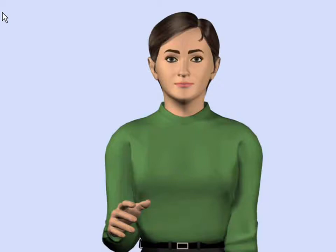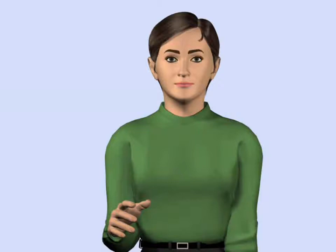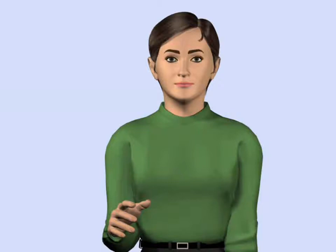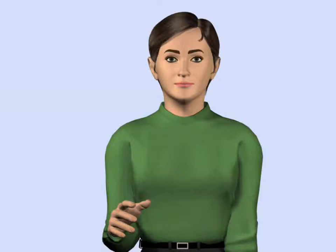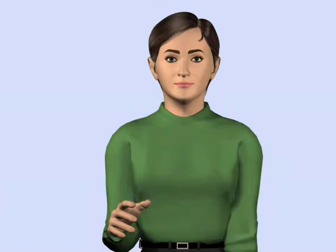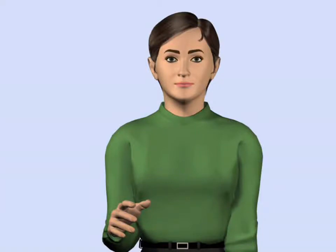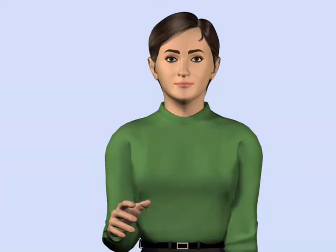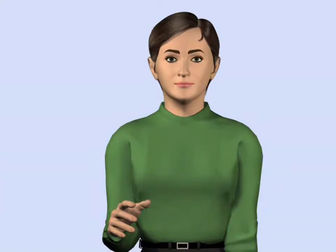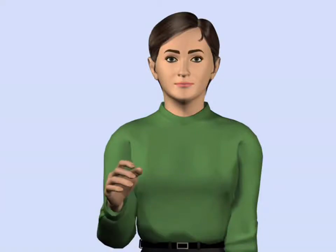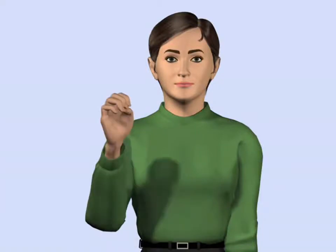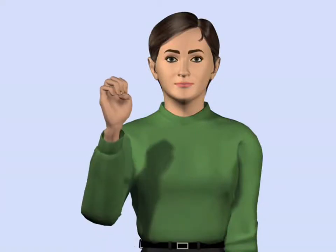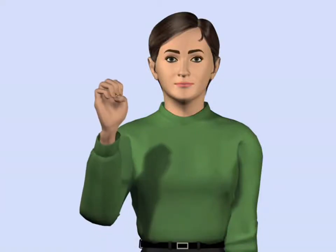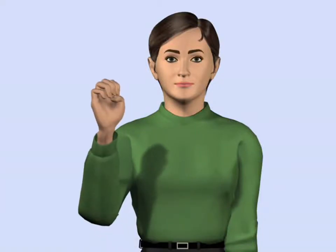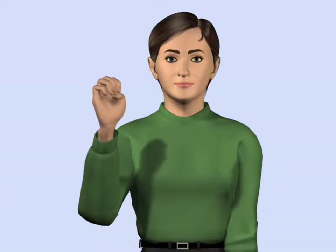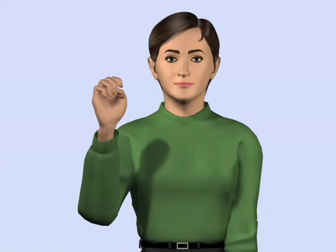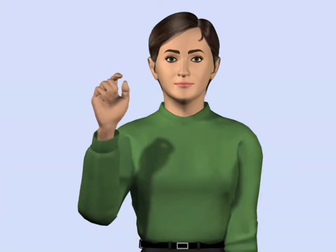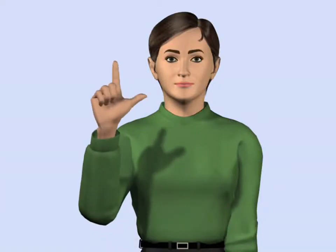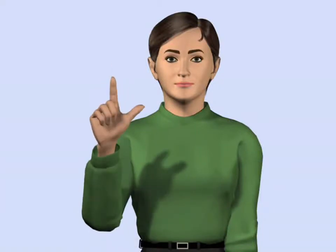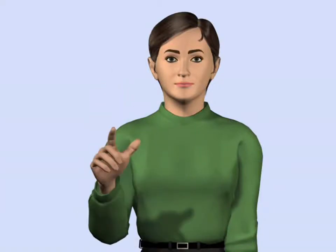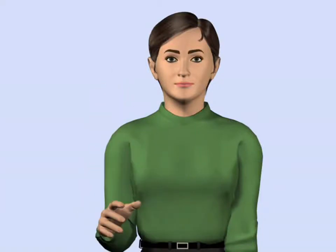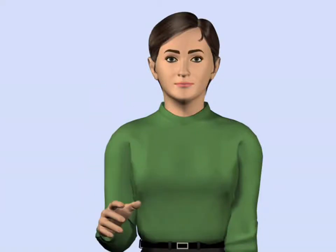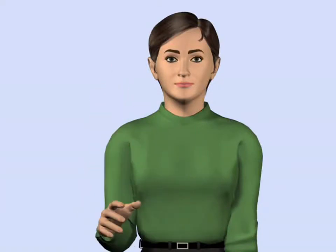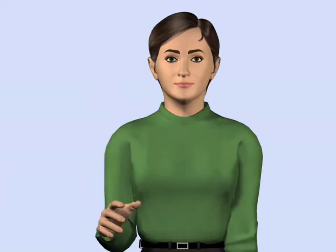eel